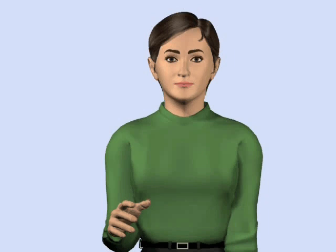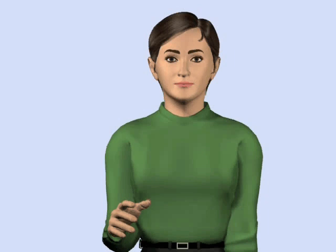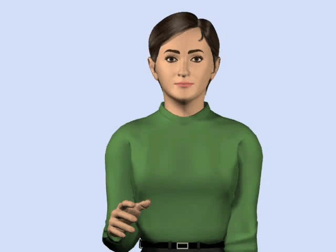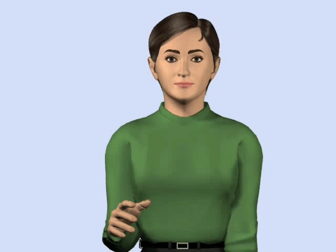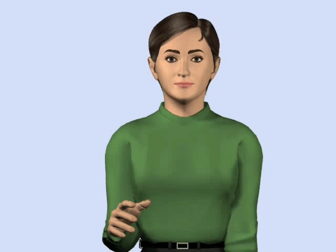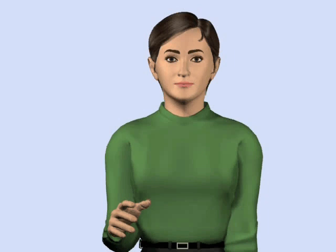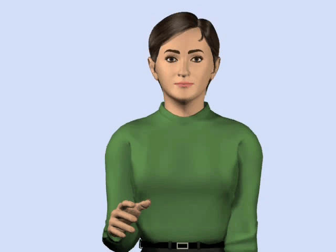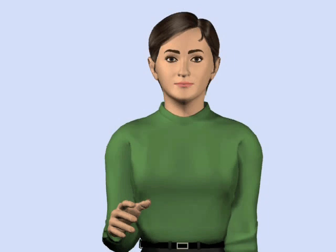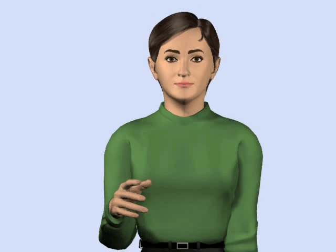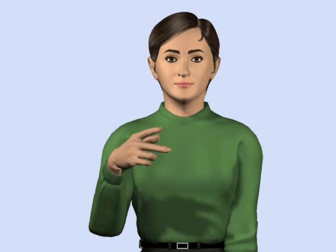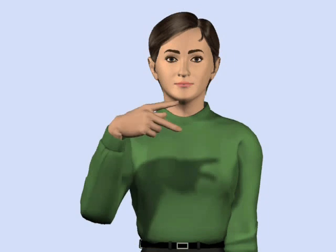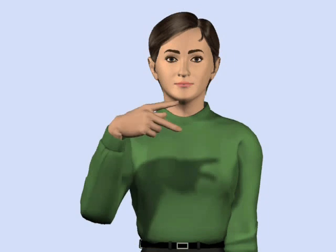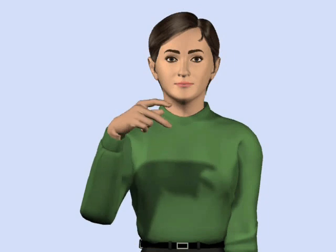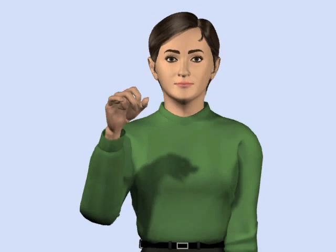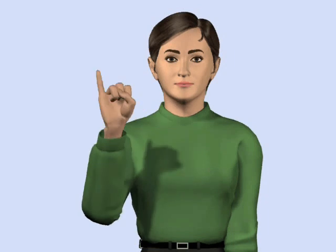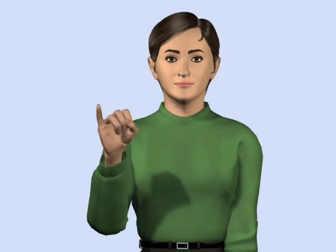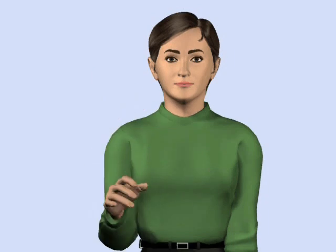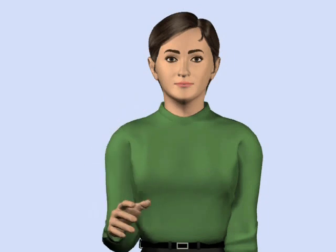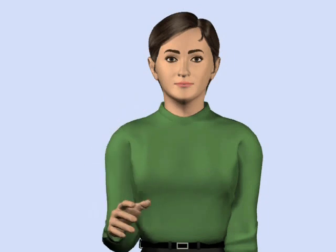Presque,Isle,ME